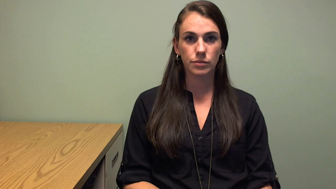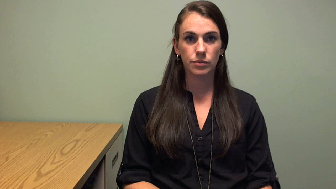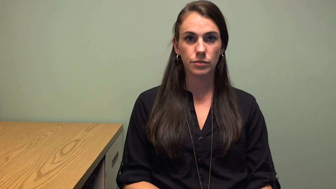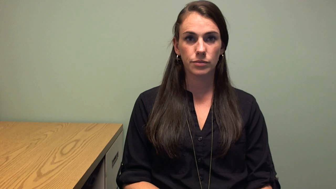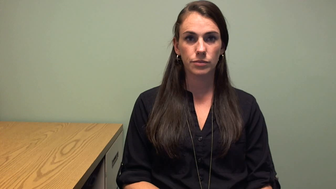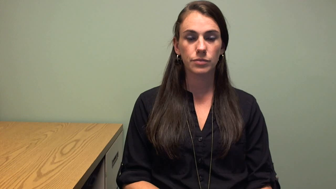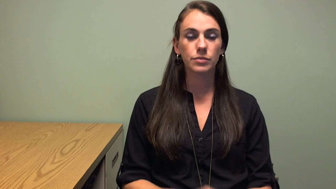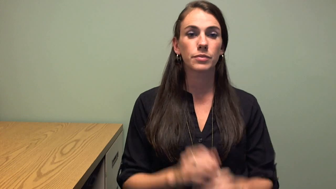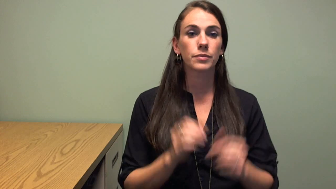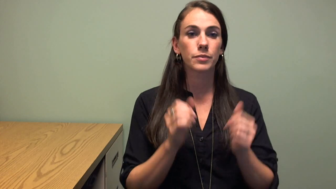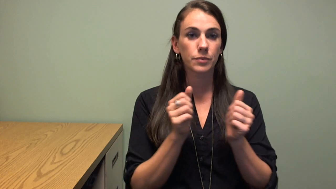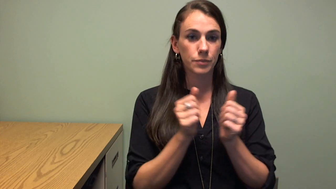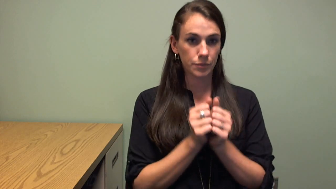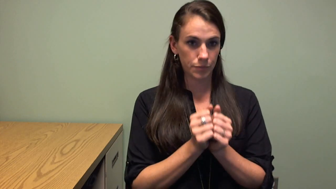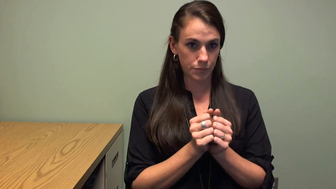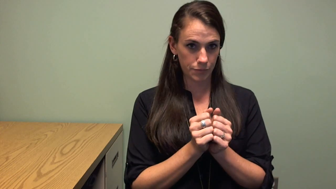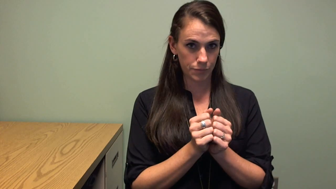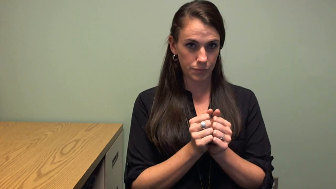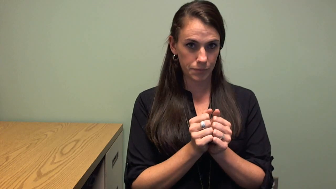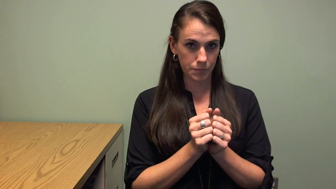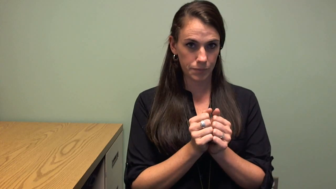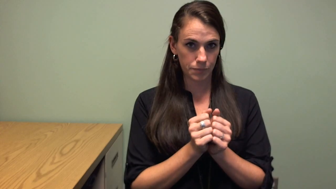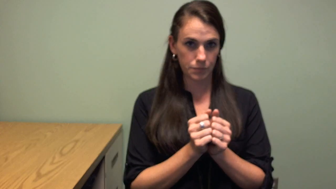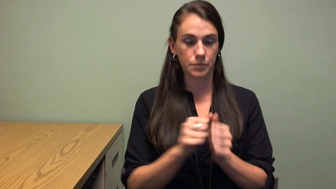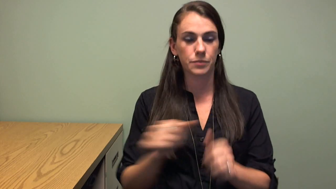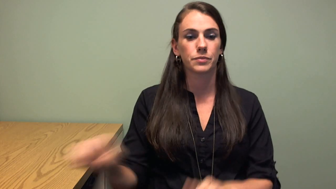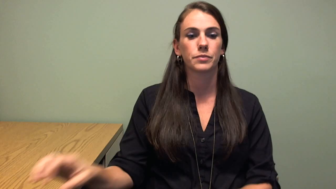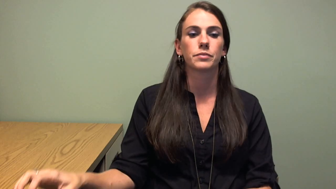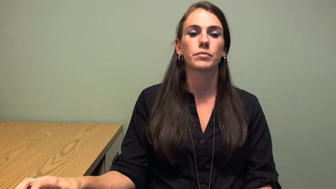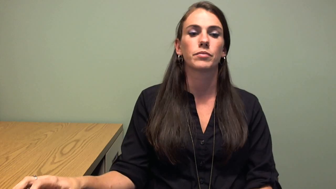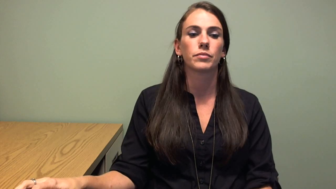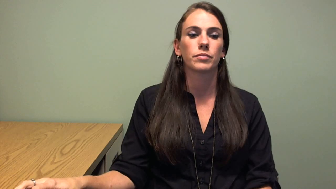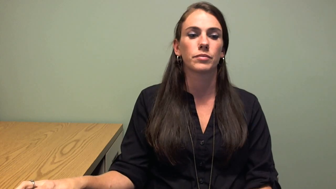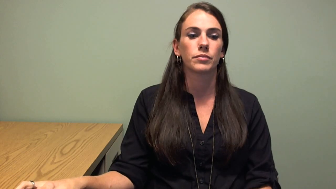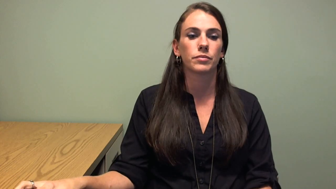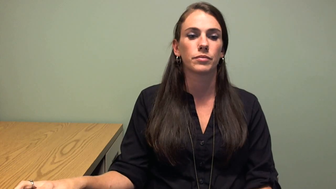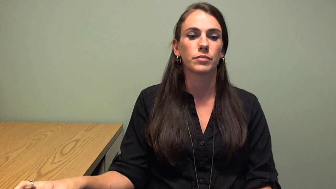WITH